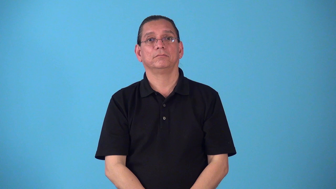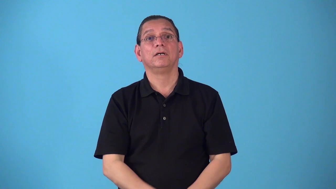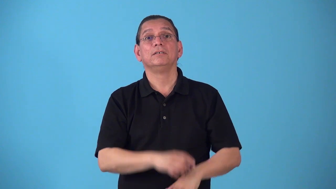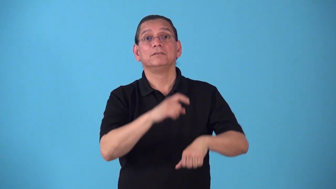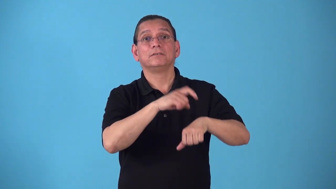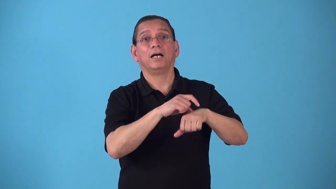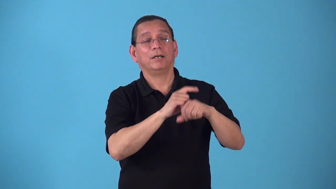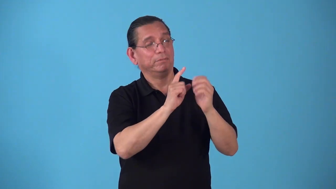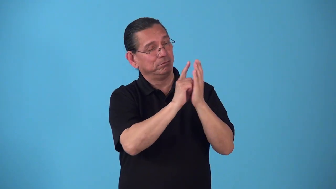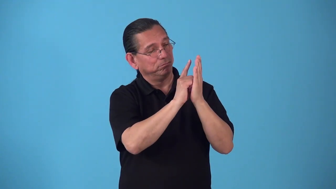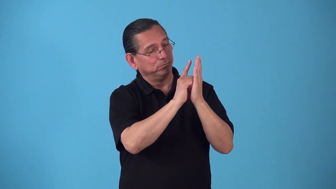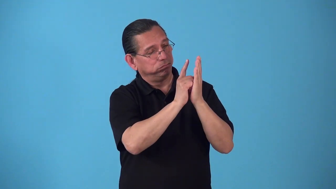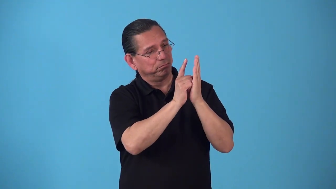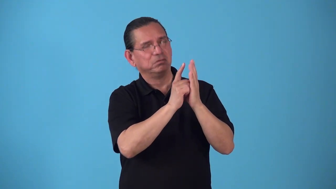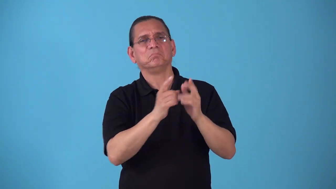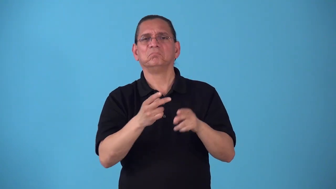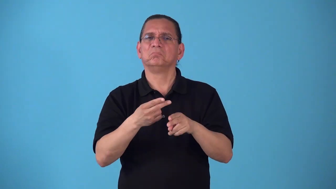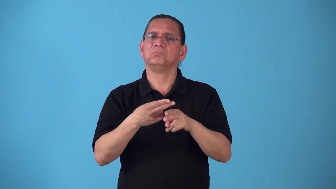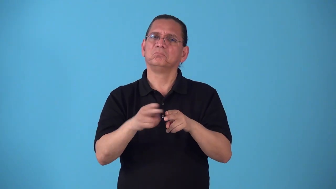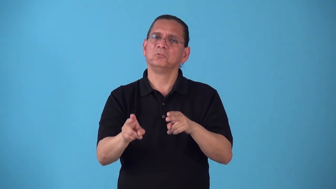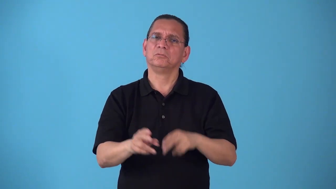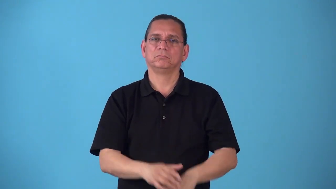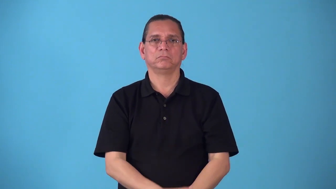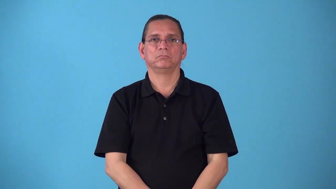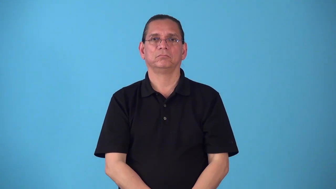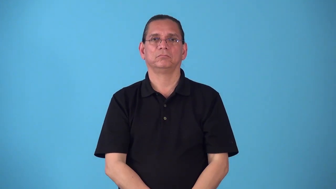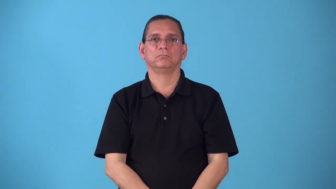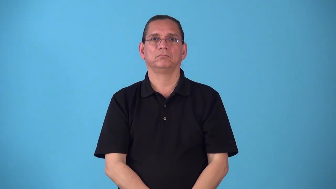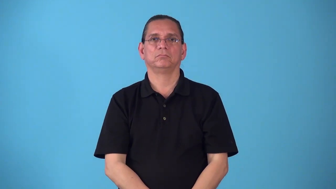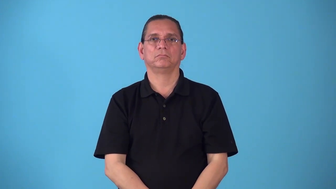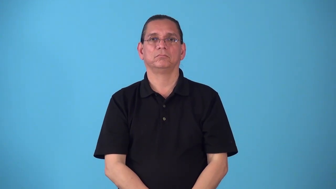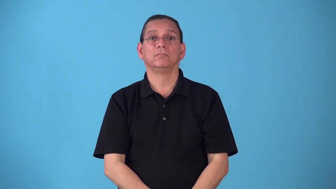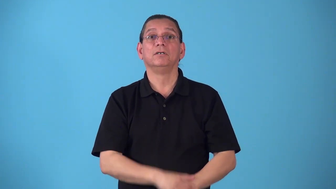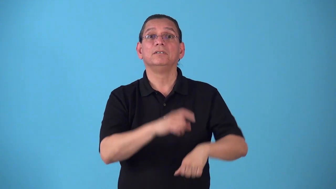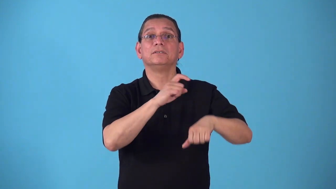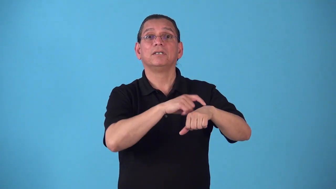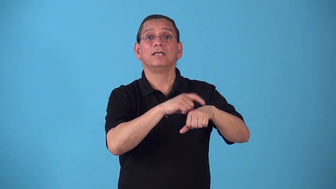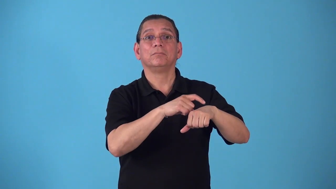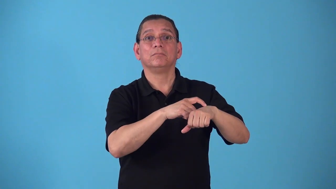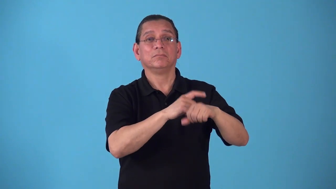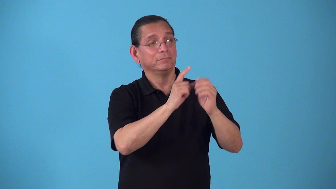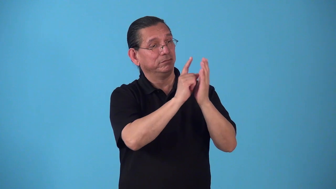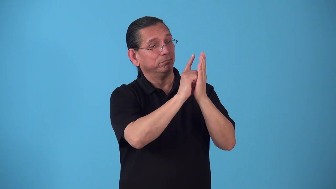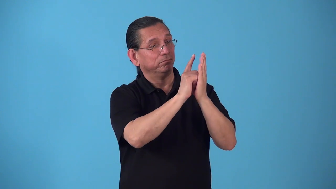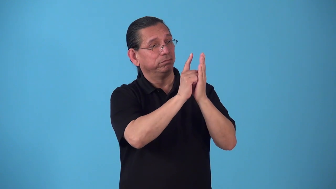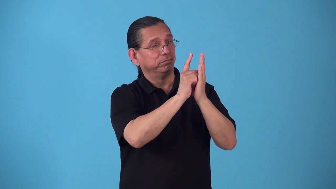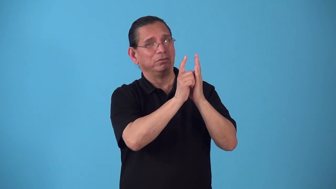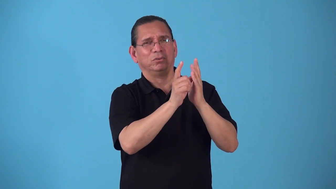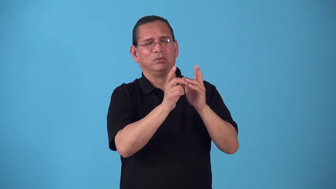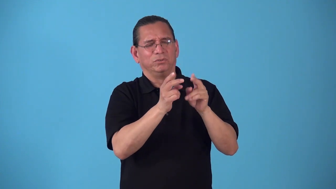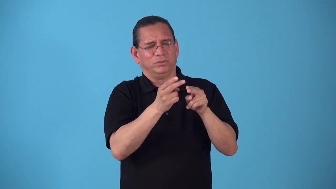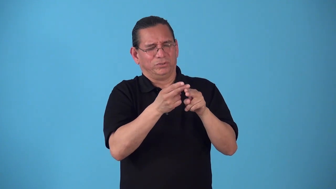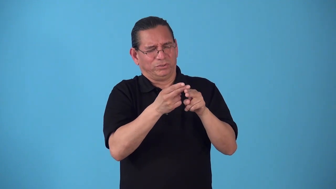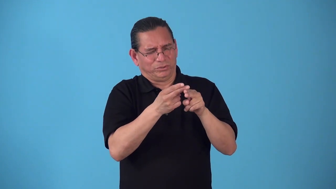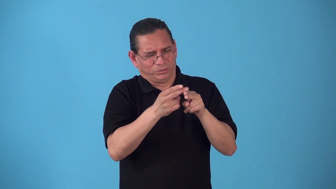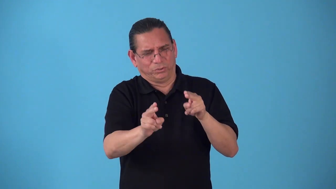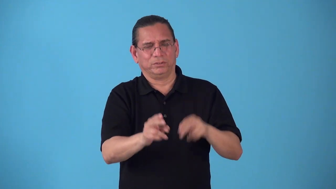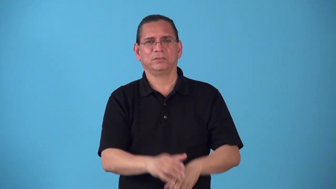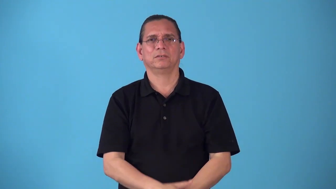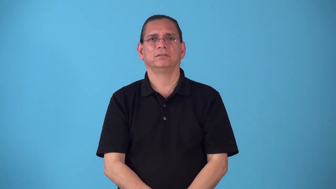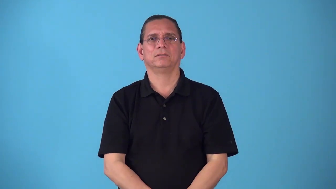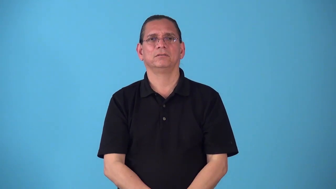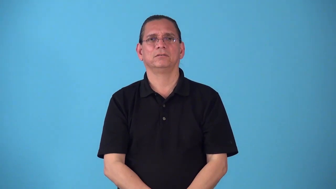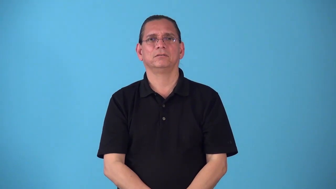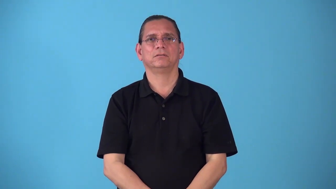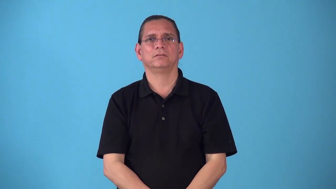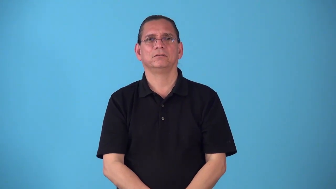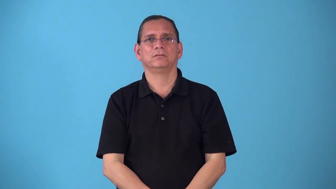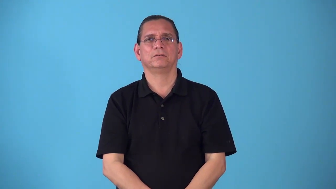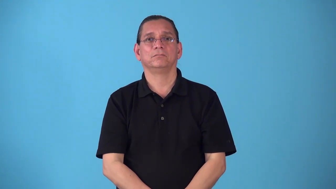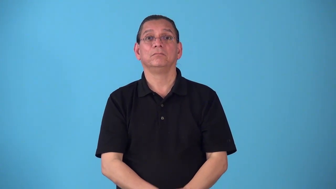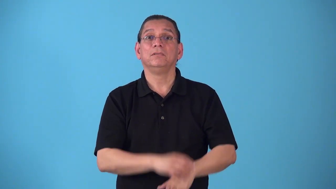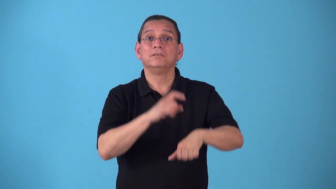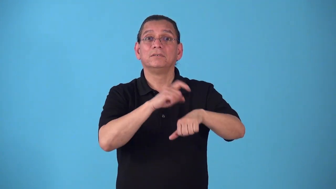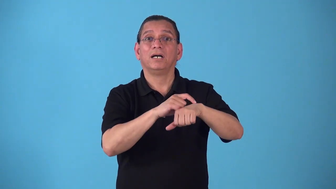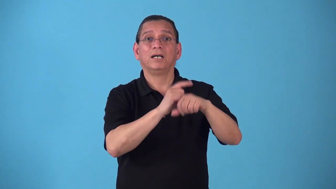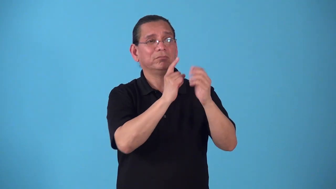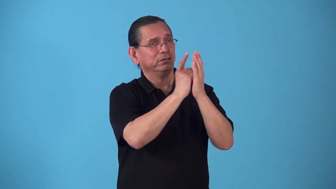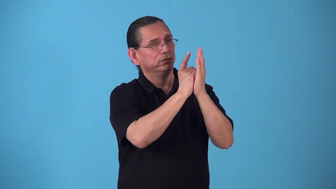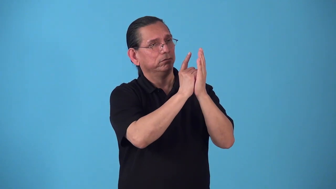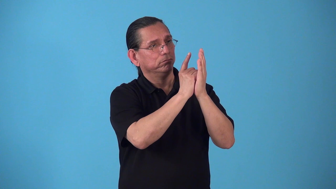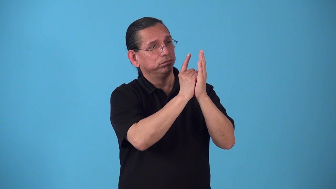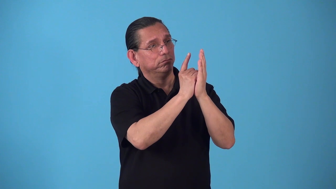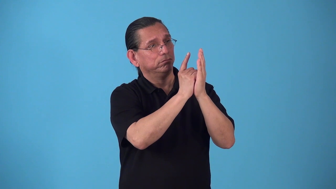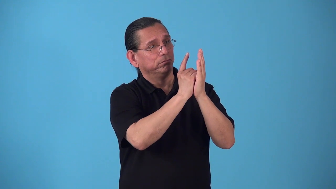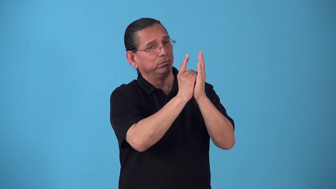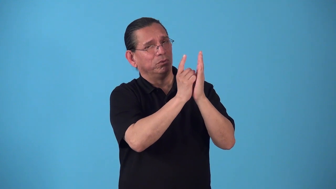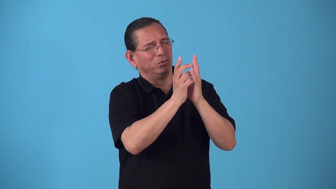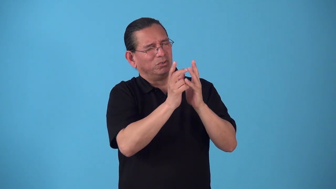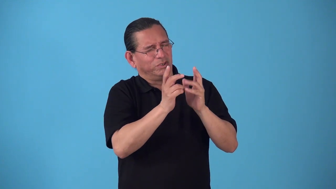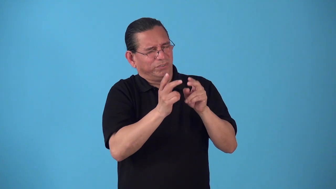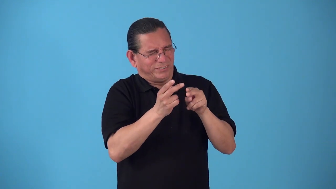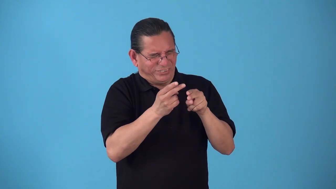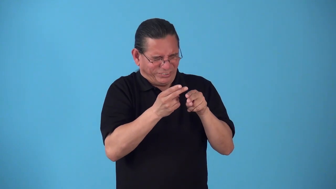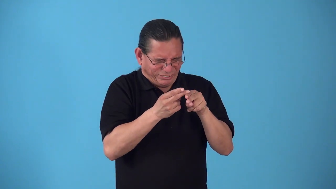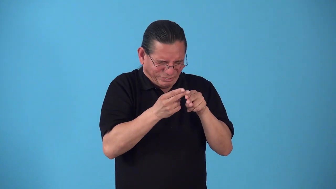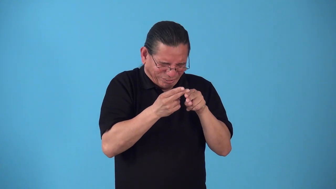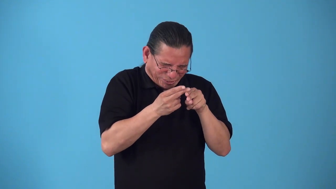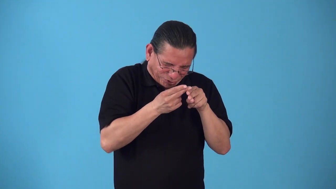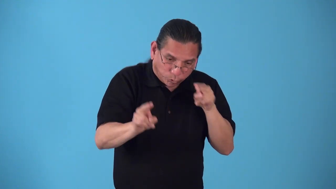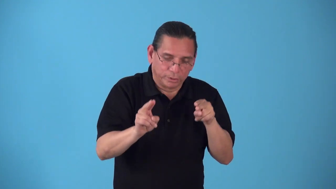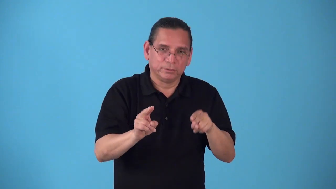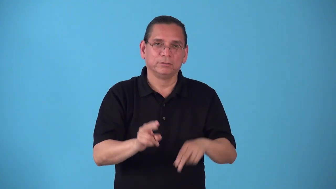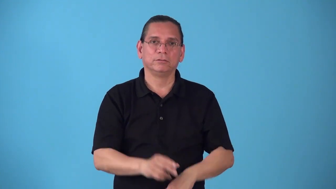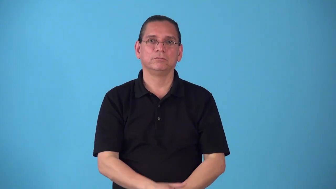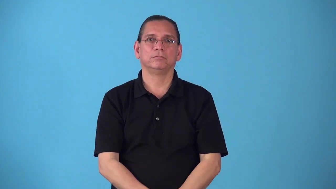short,shorter,shortest time